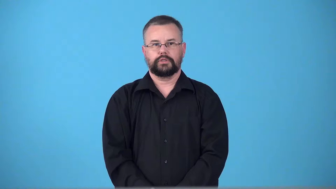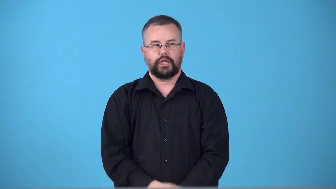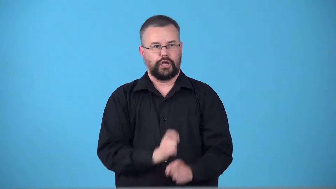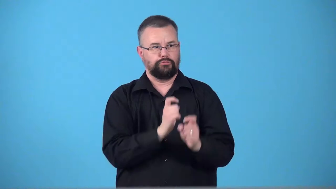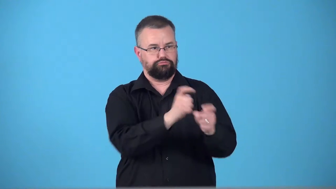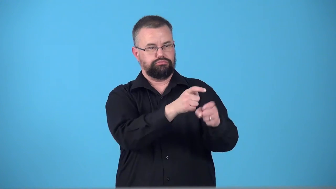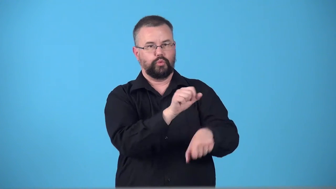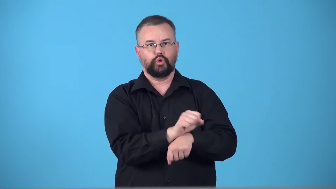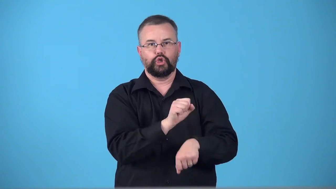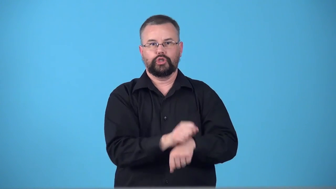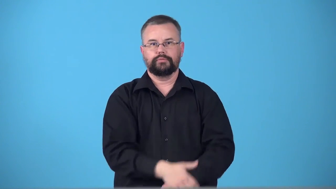task assign work